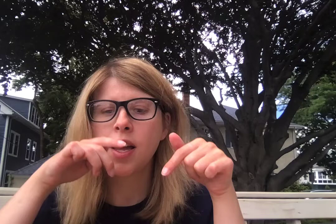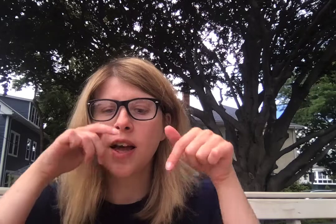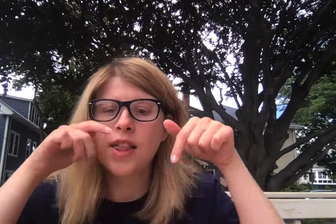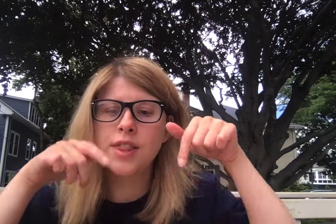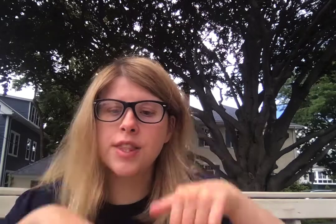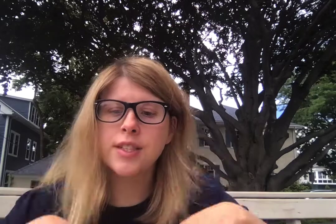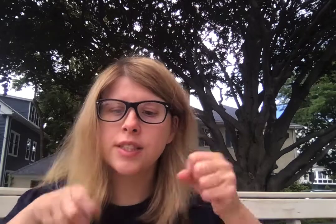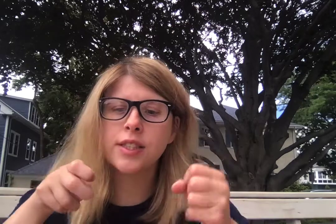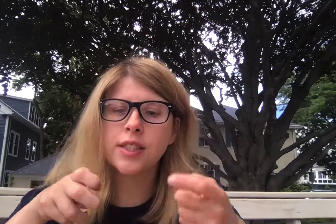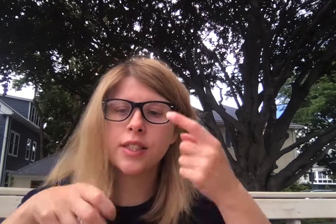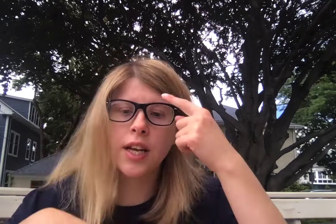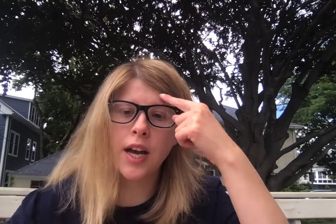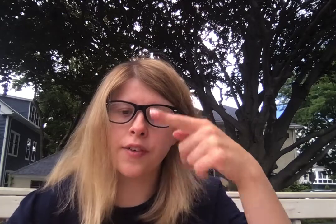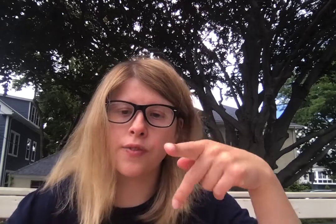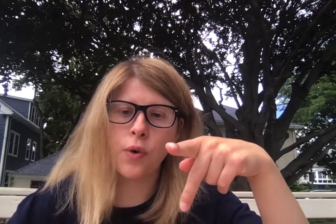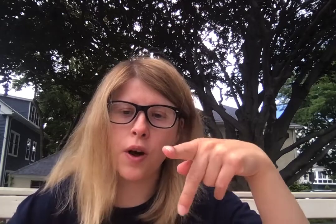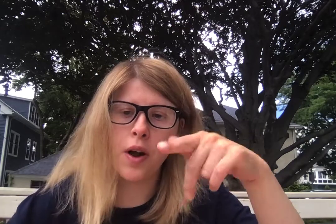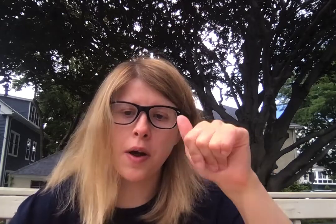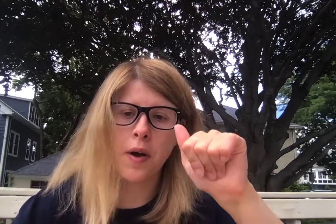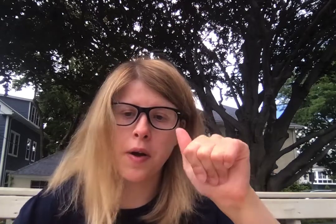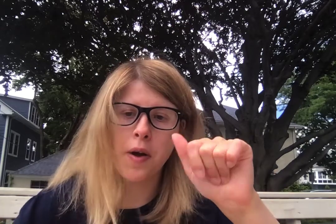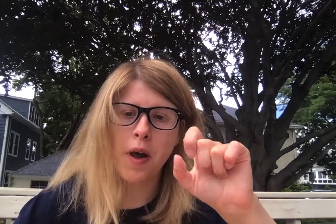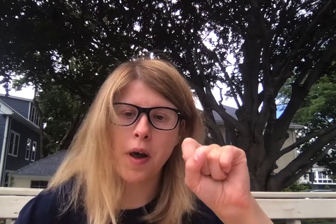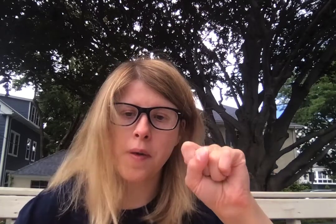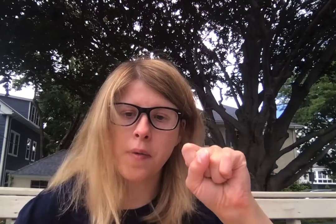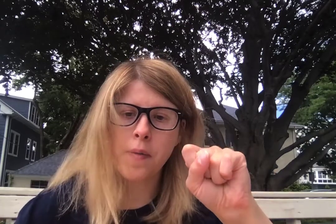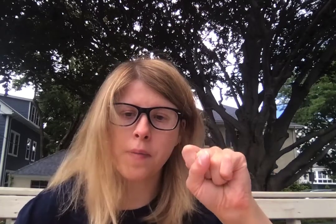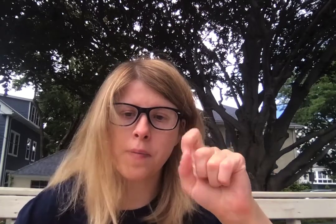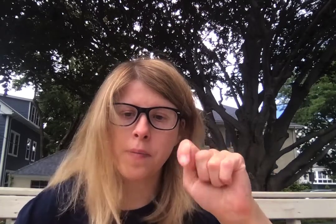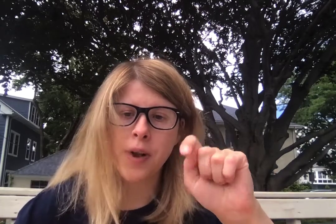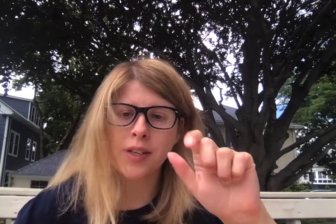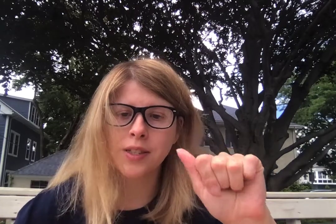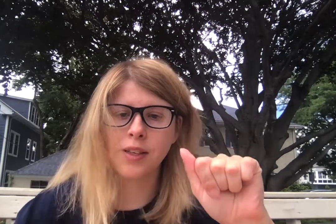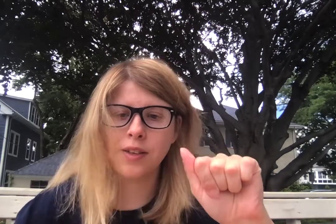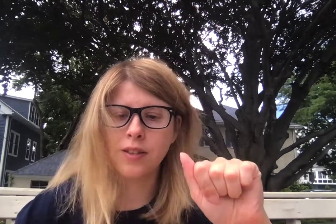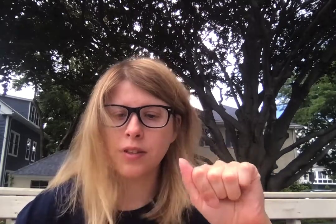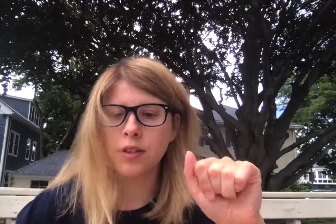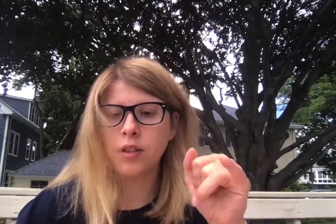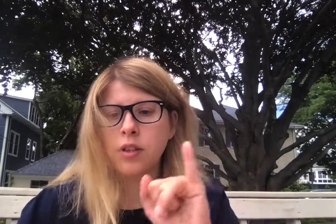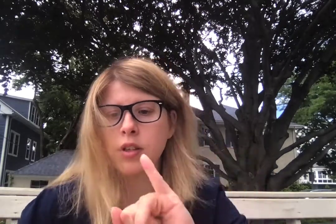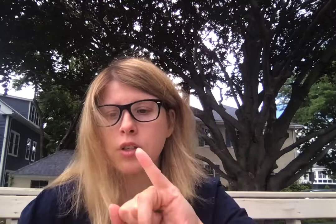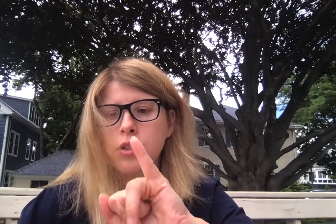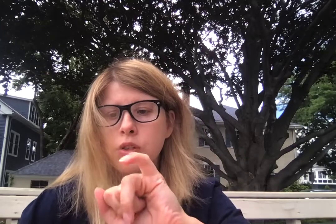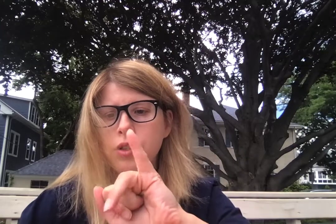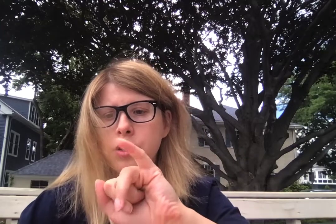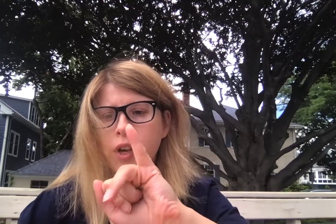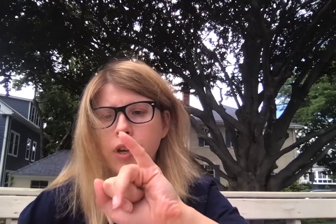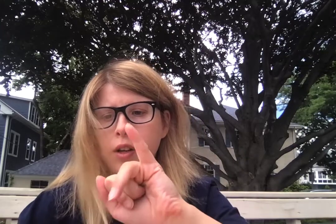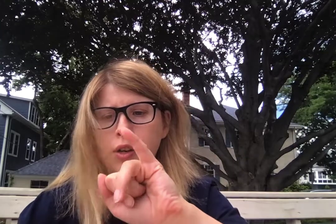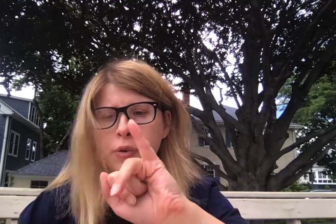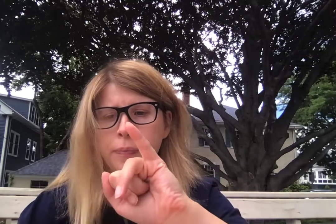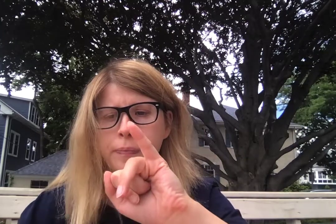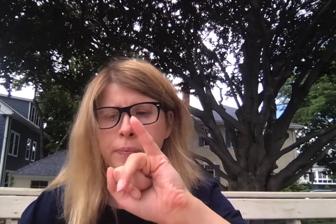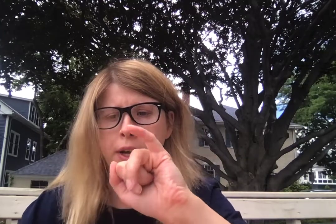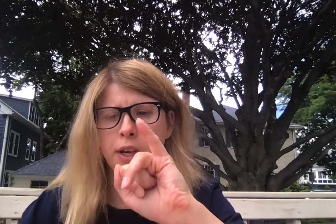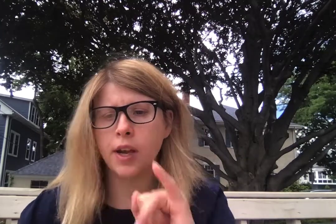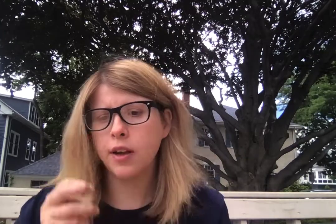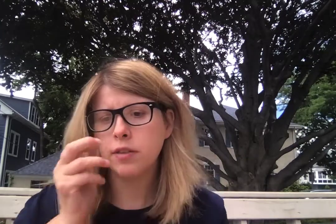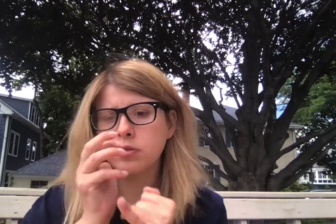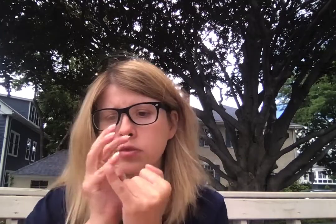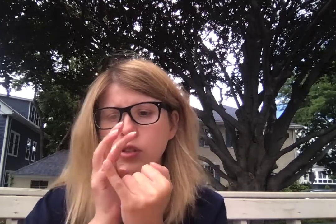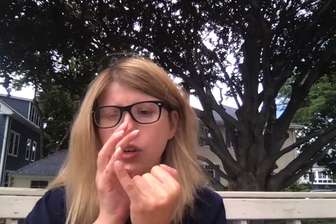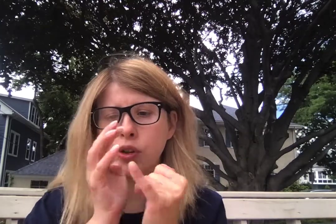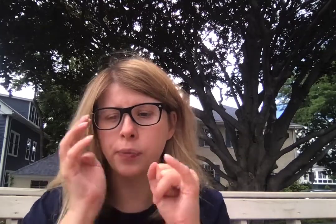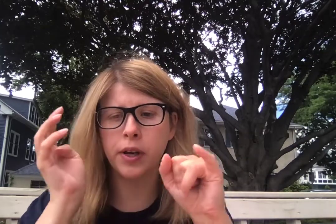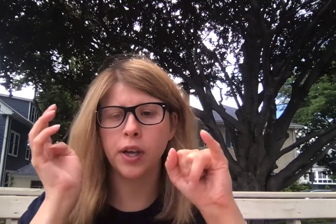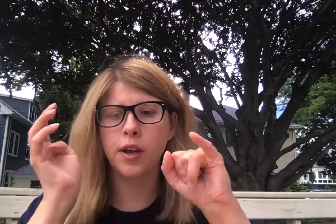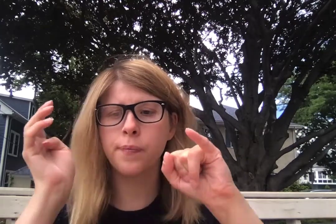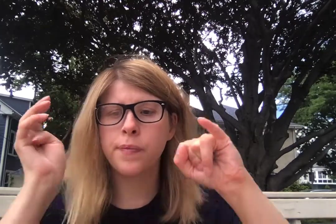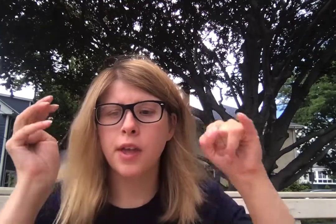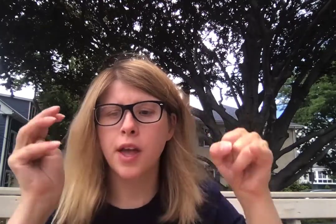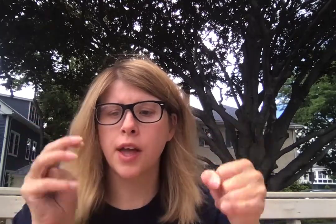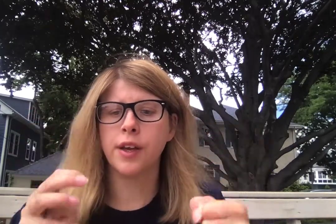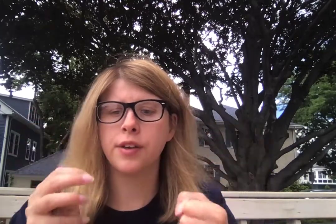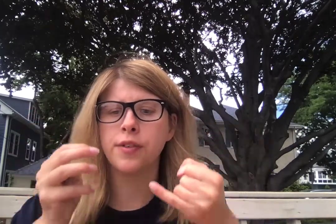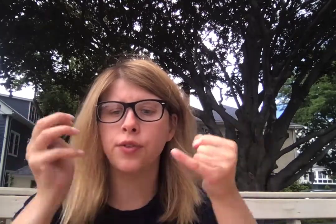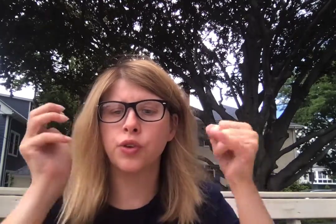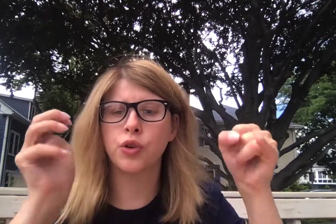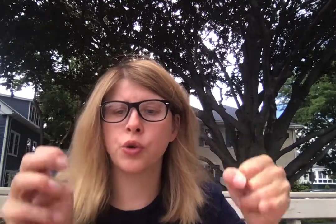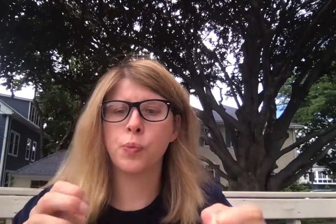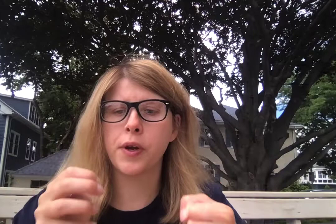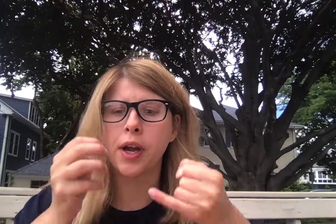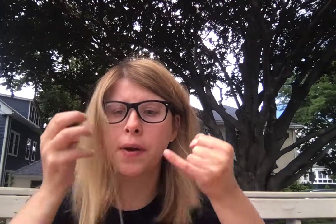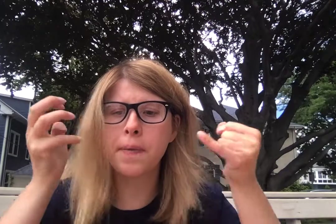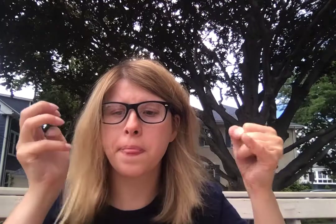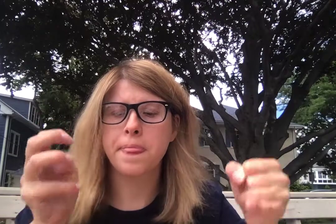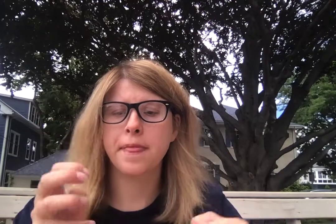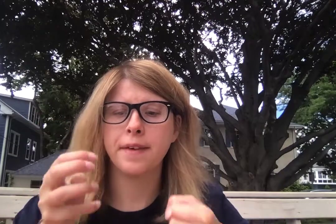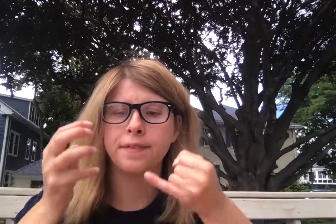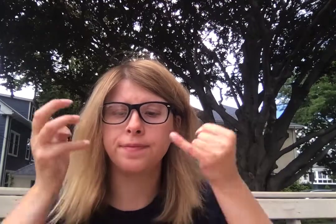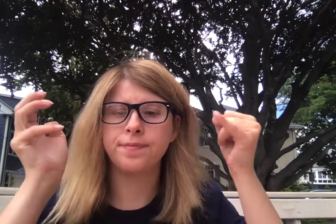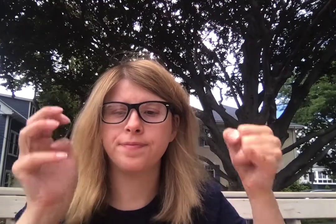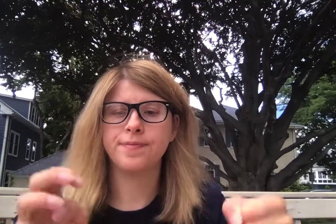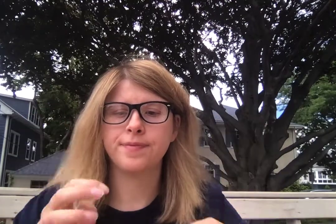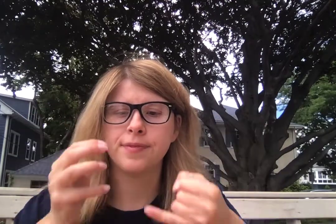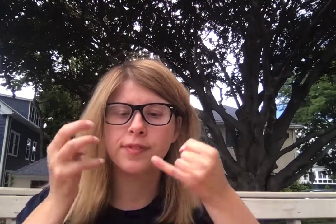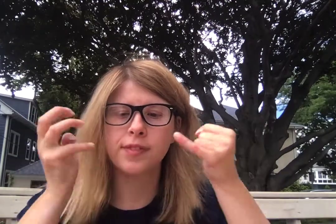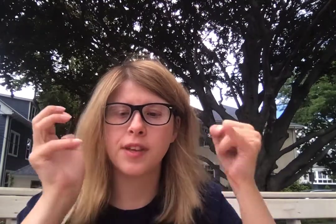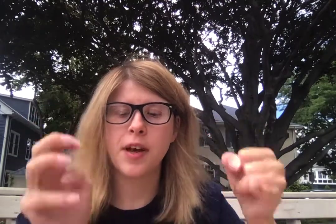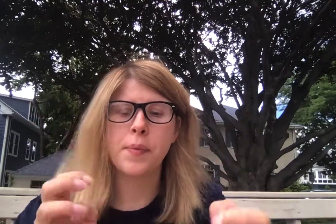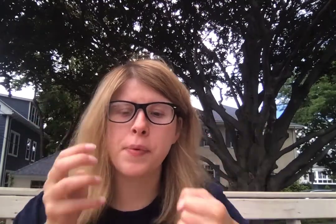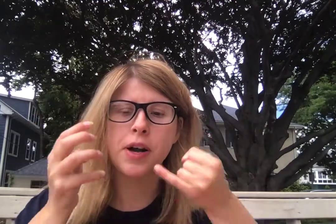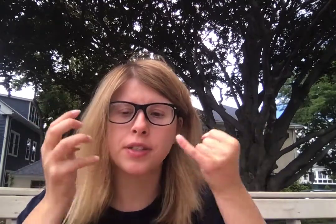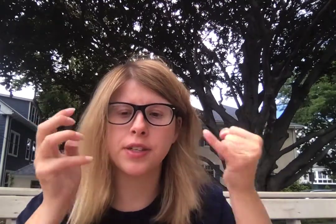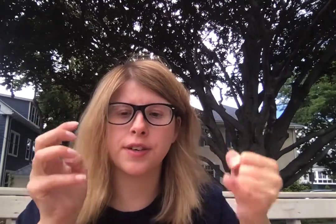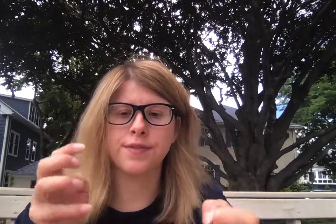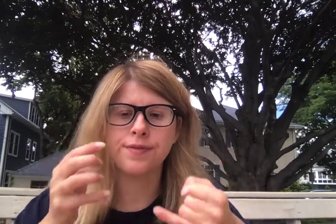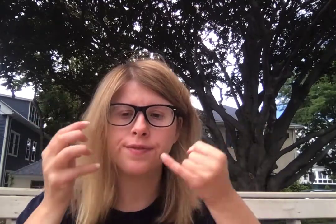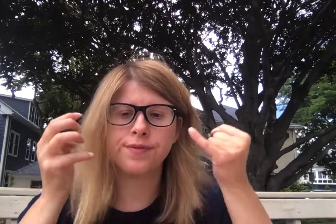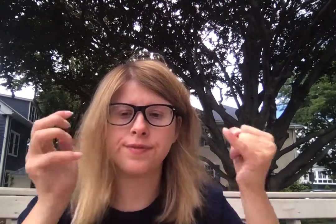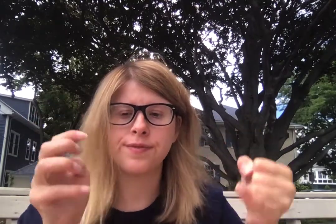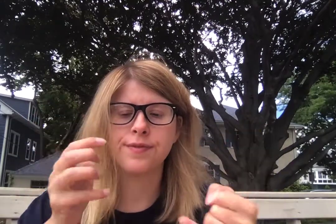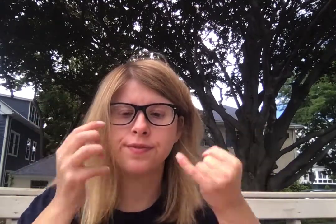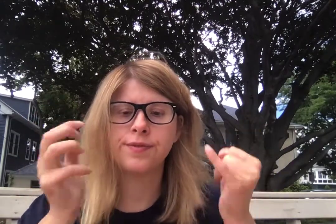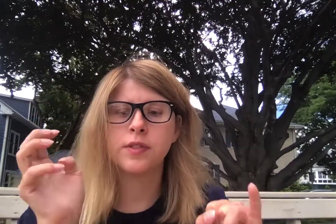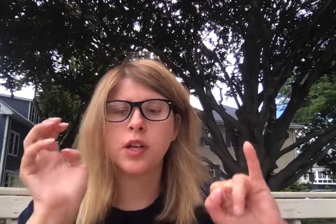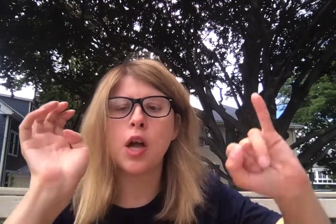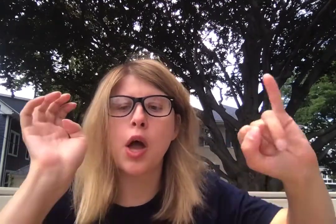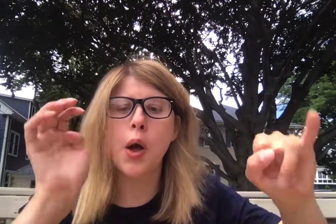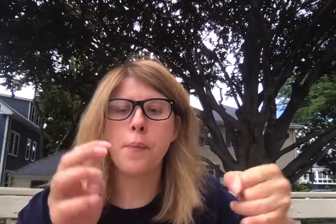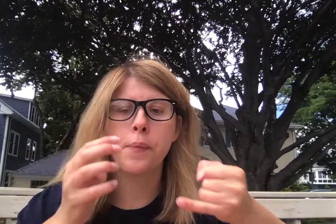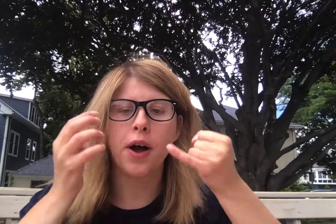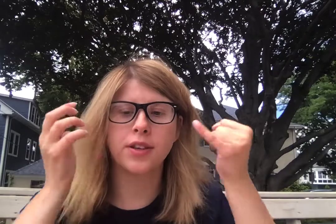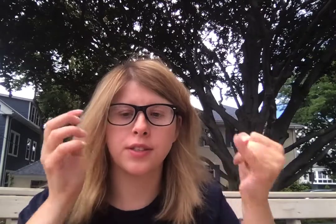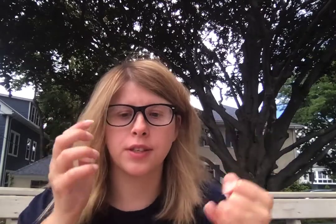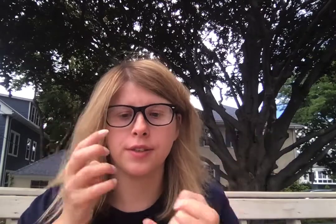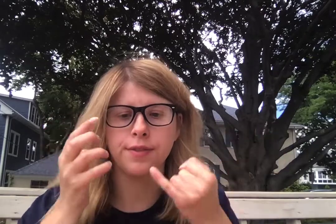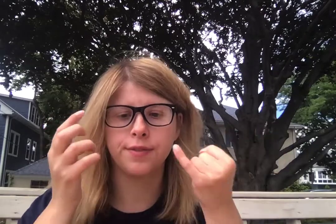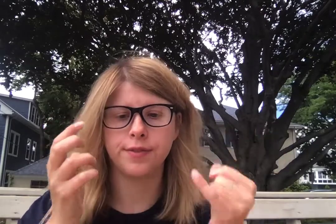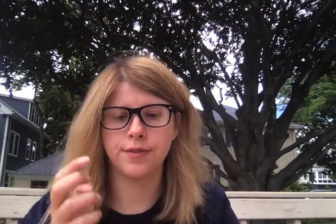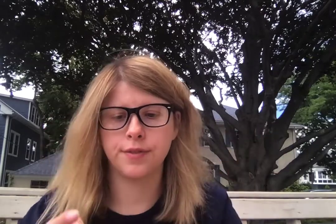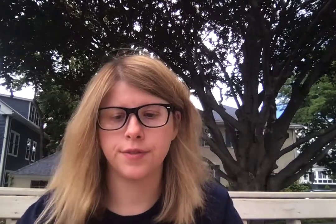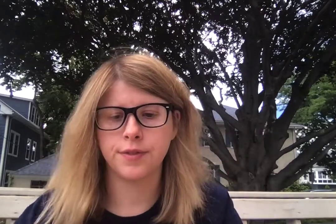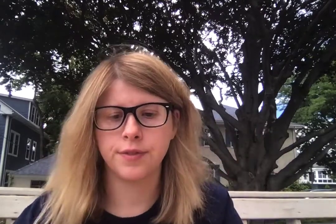Pasta